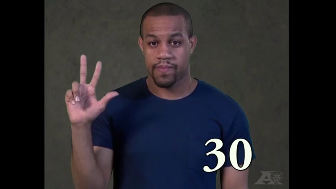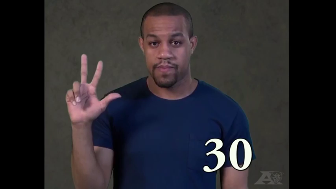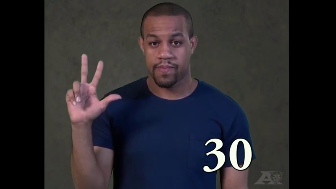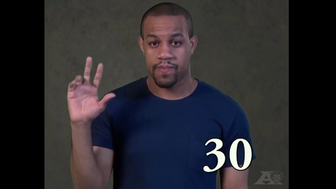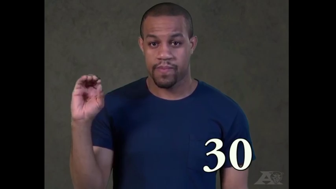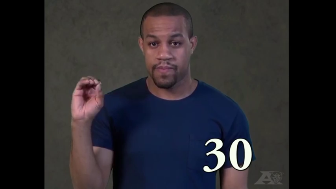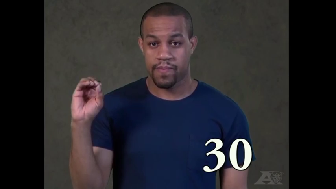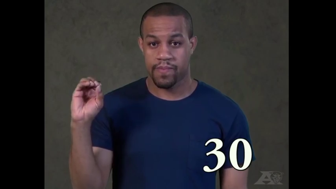thirty